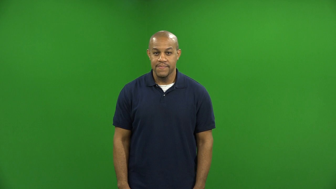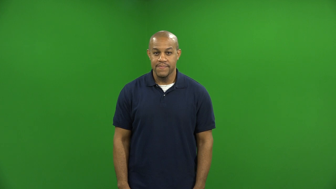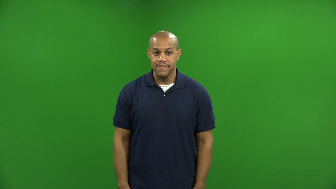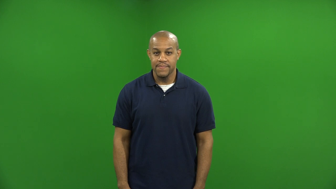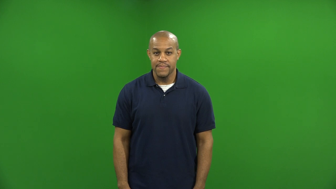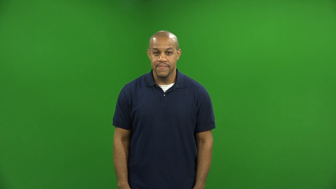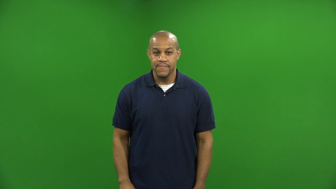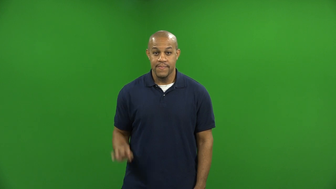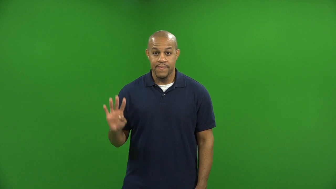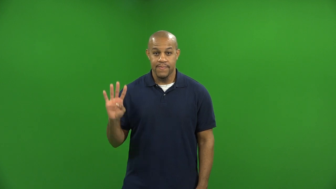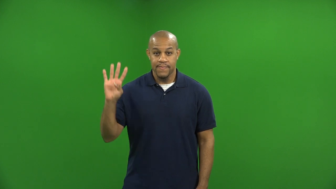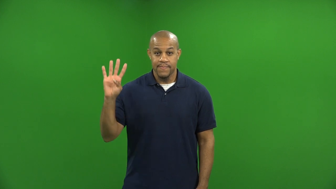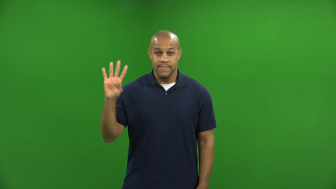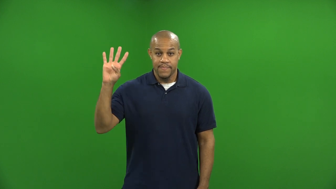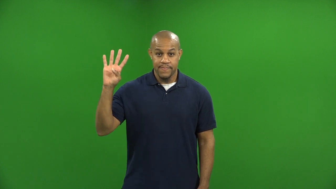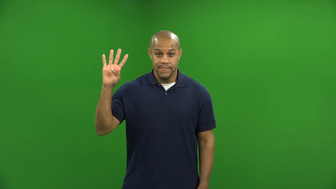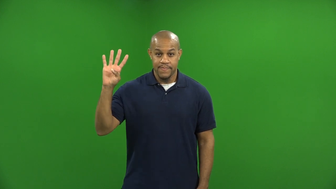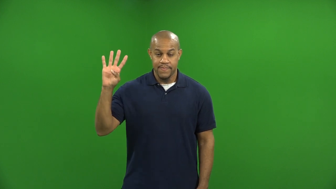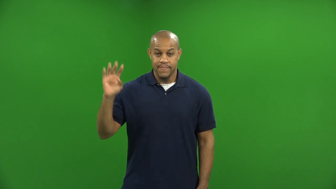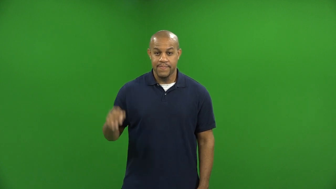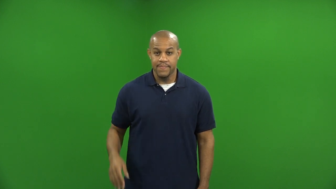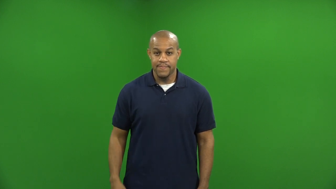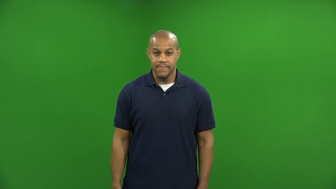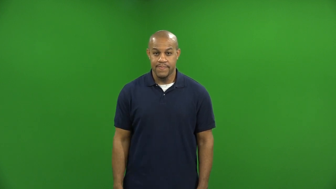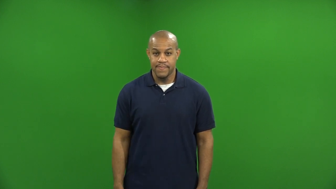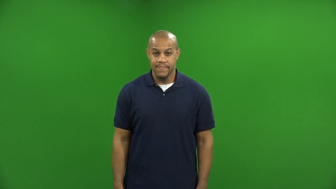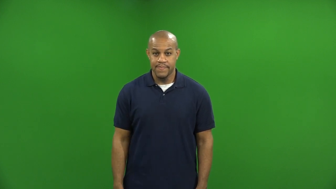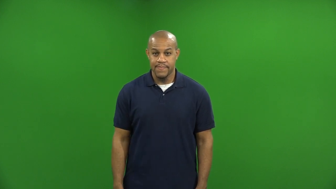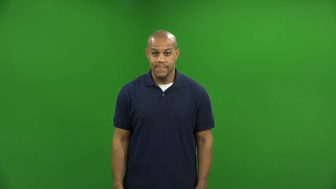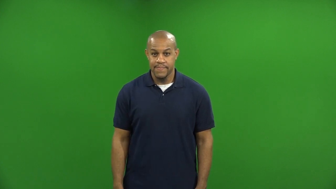Ball contacted four times